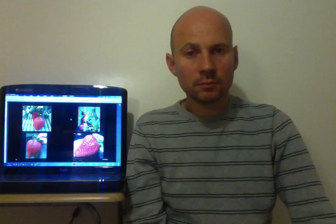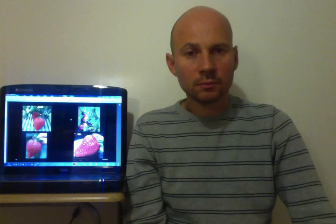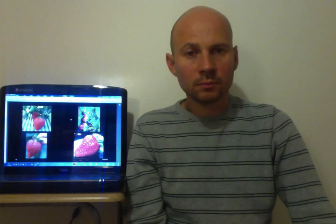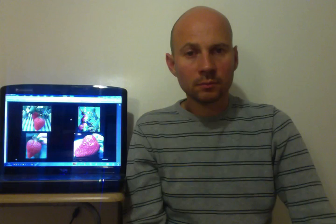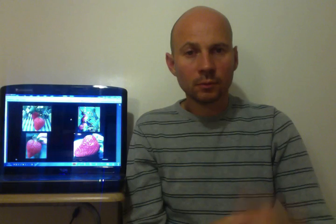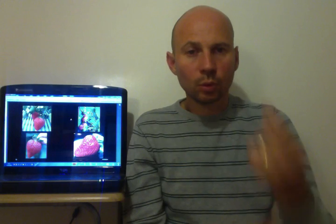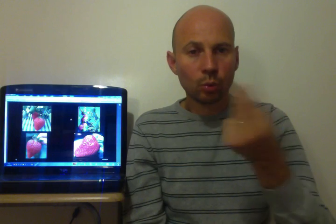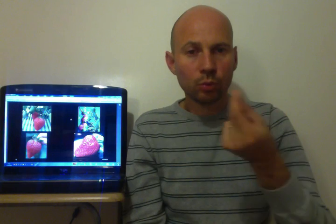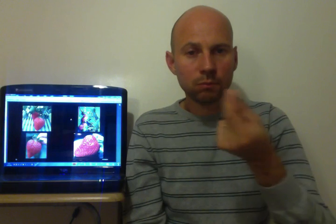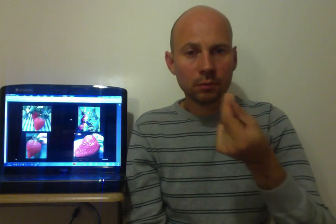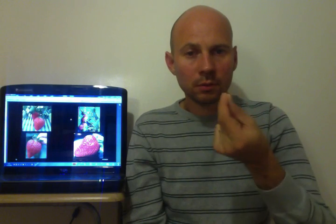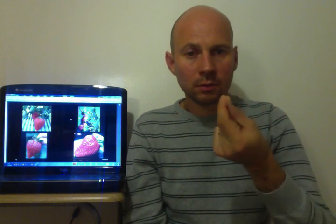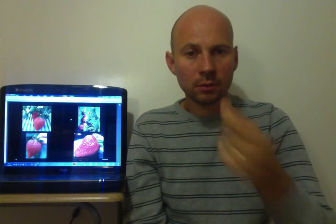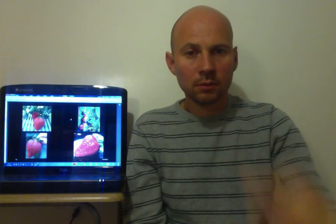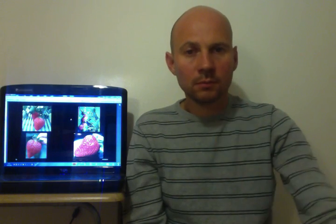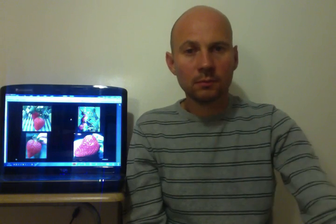strawberry